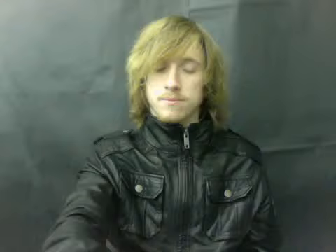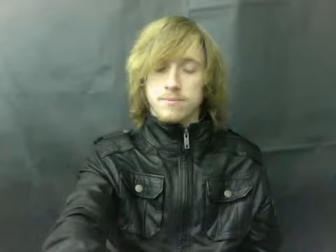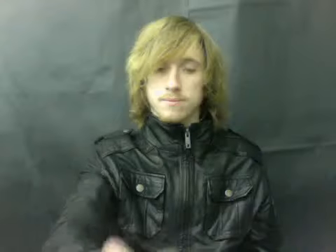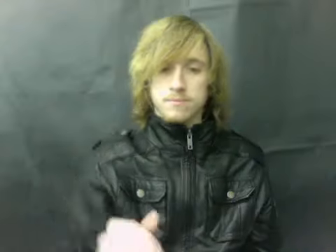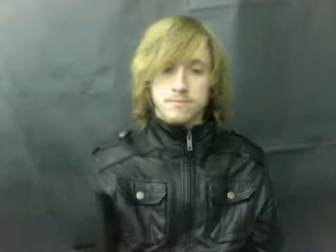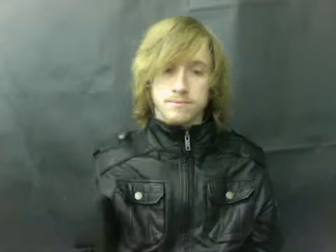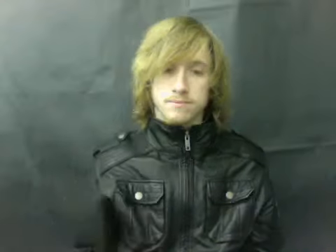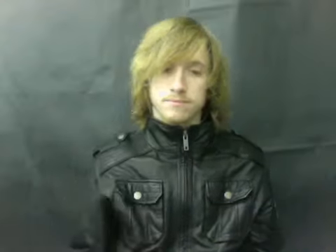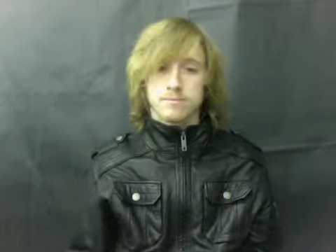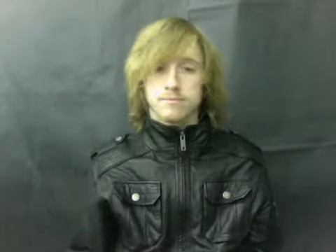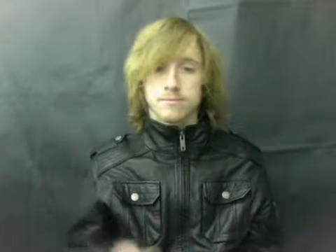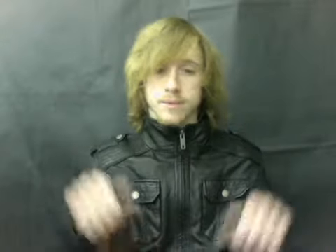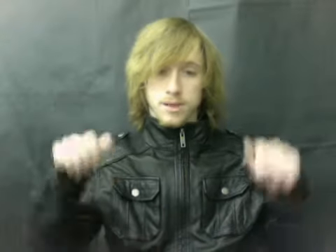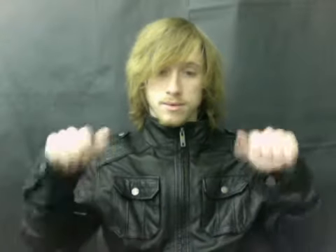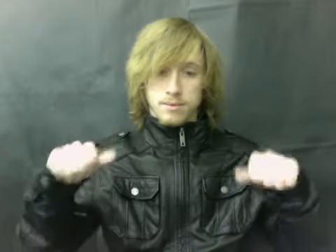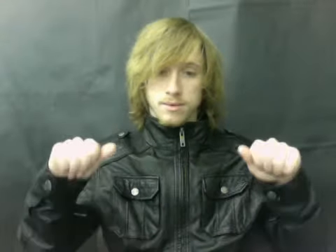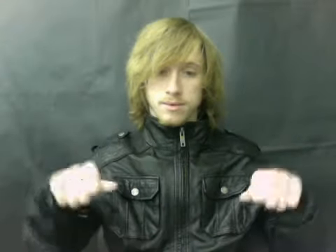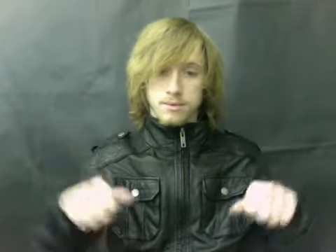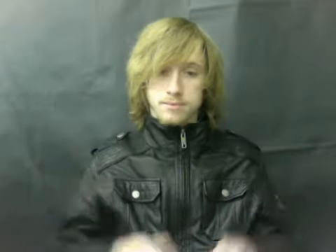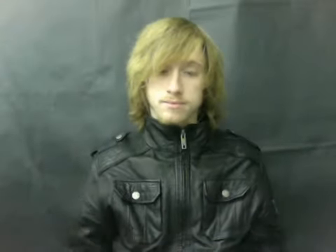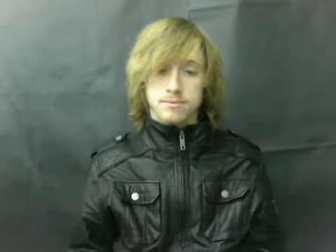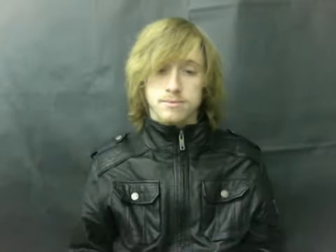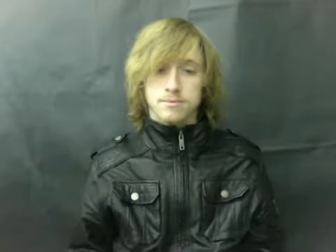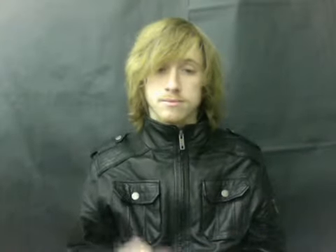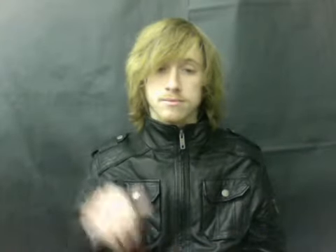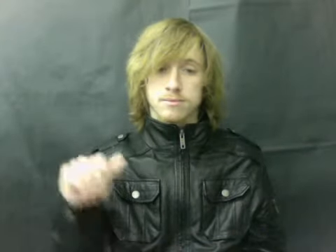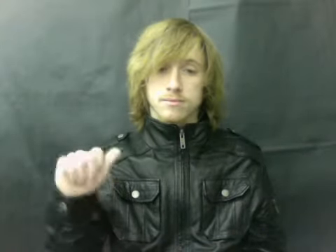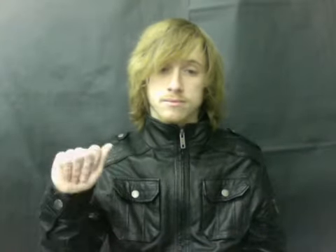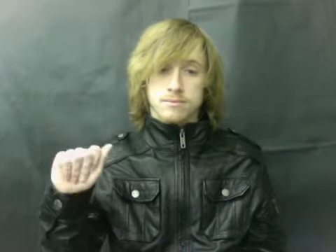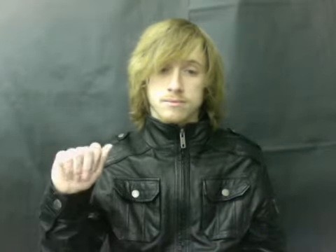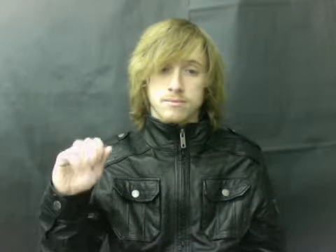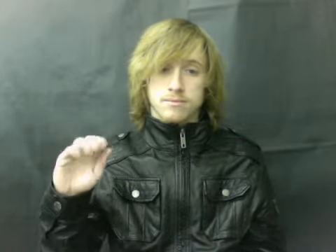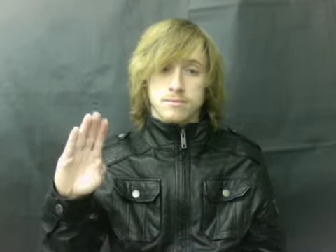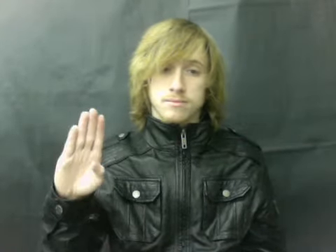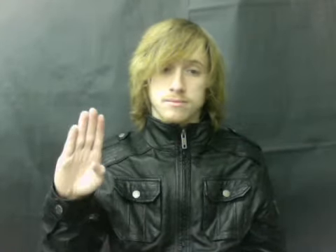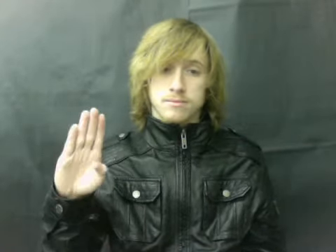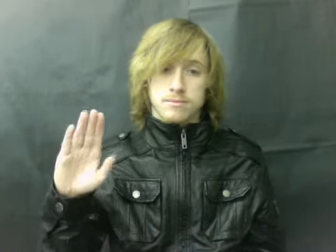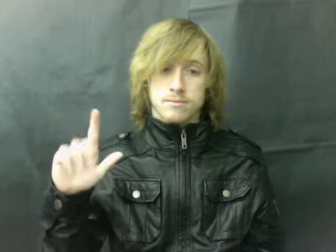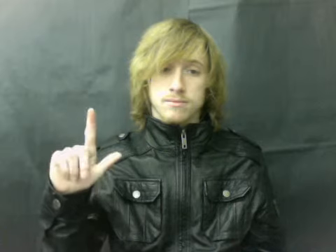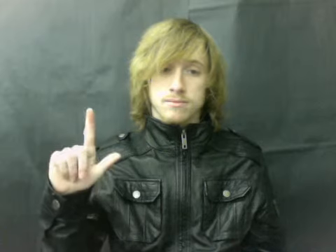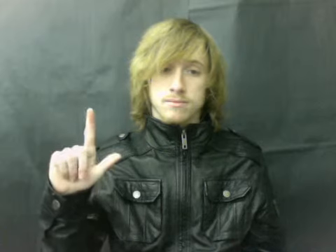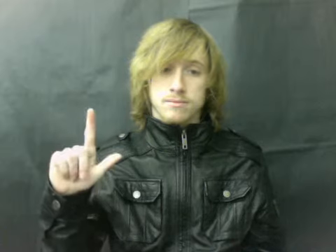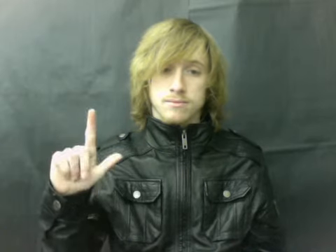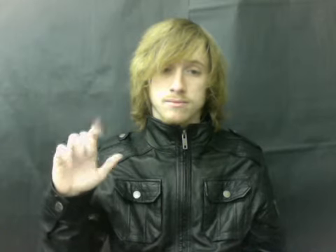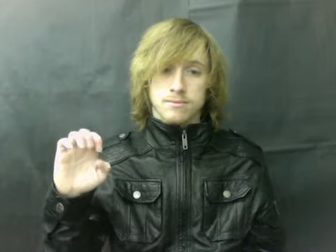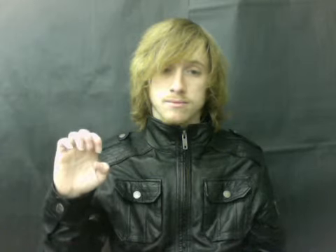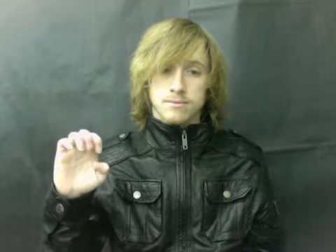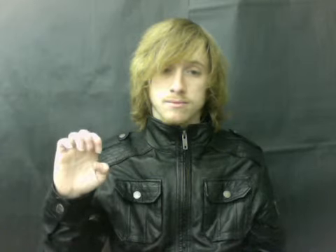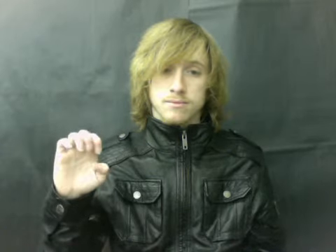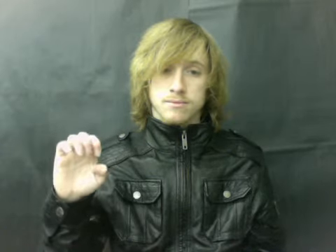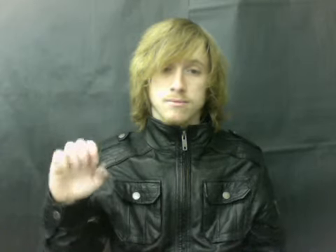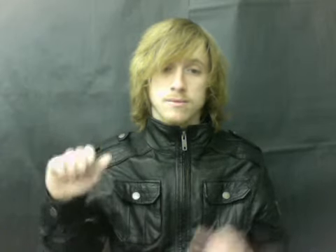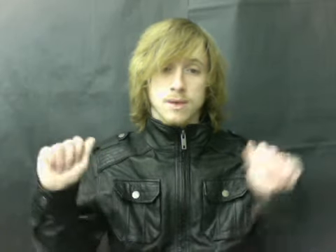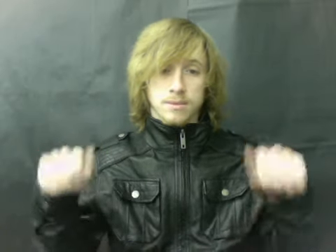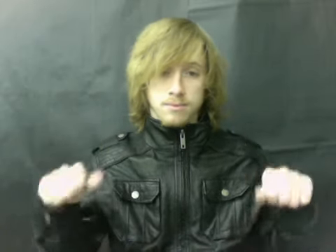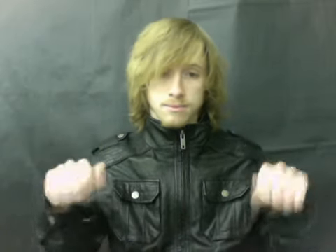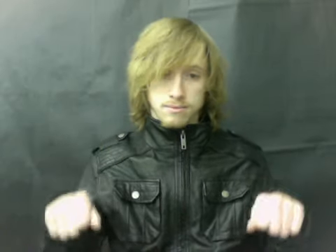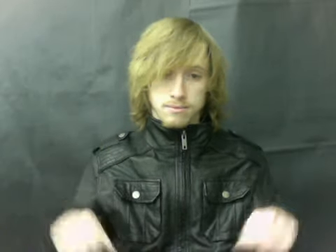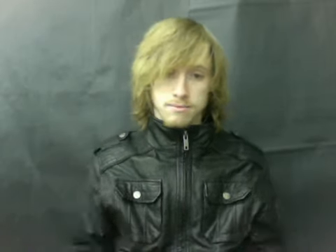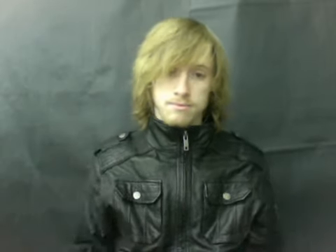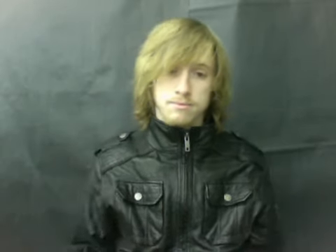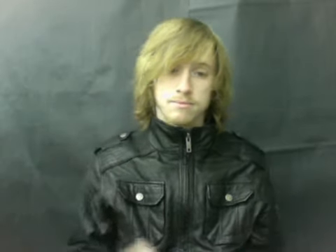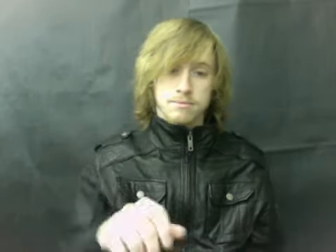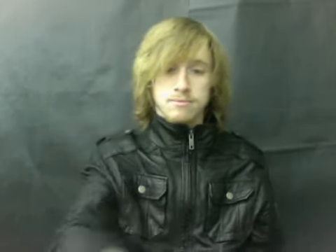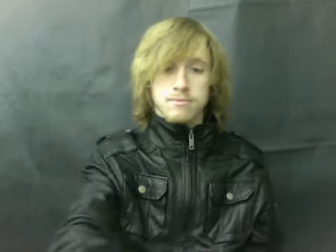able